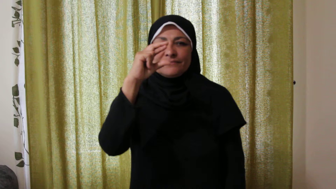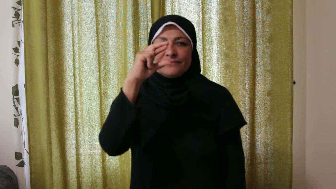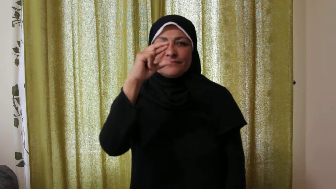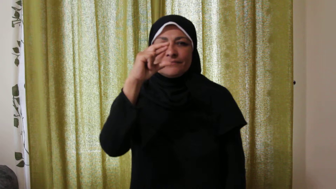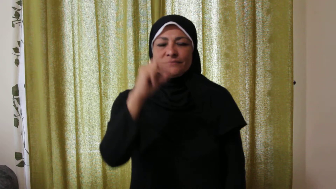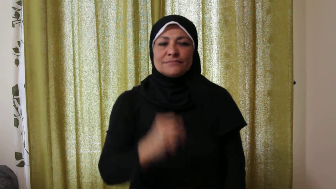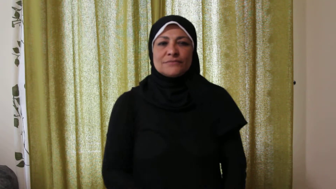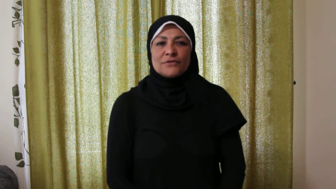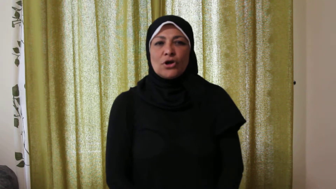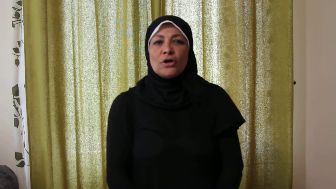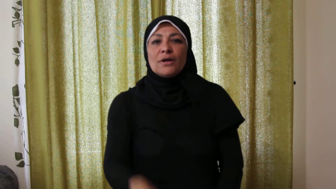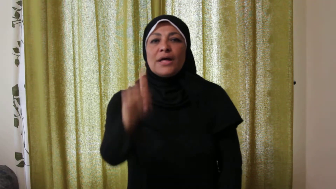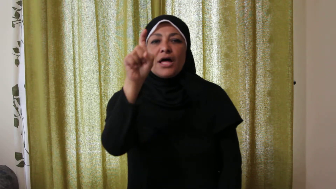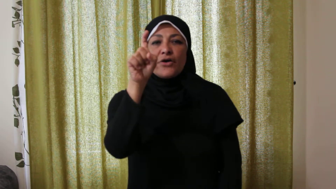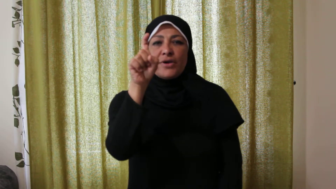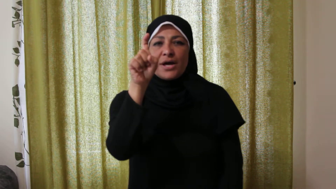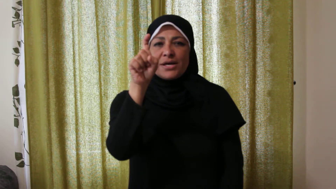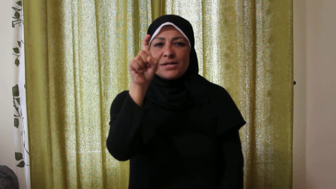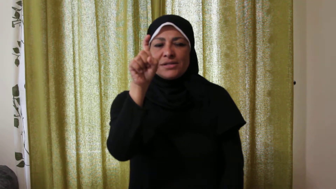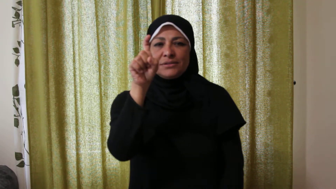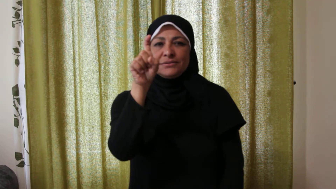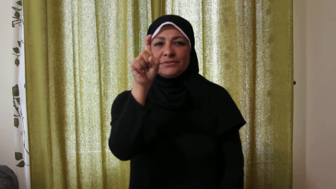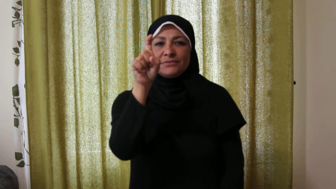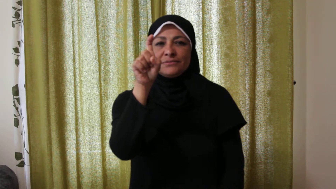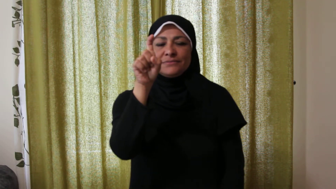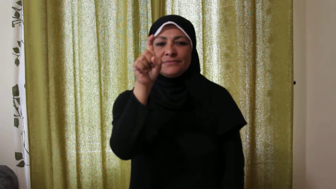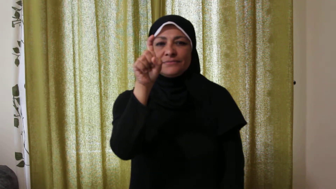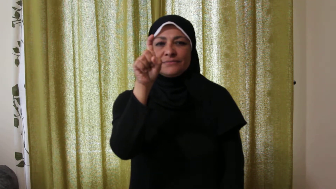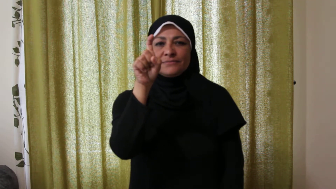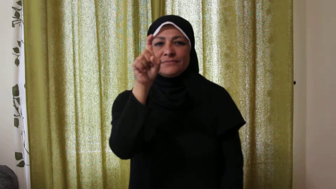letterarabicra